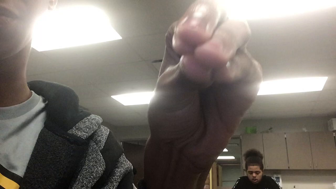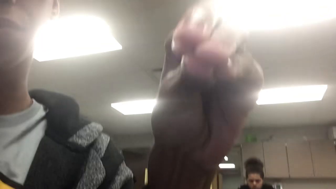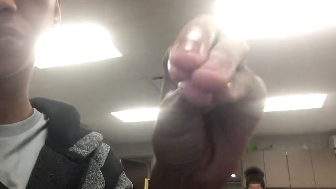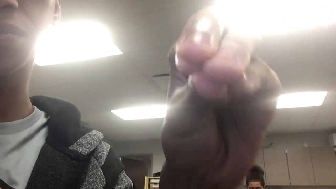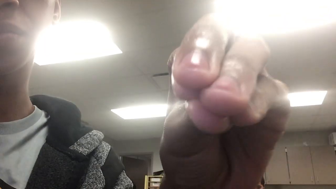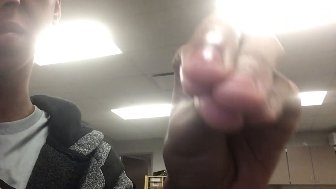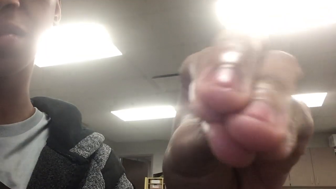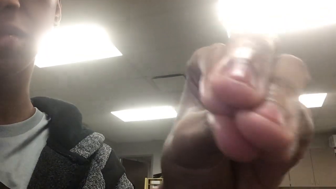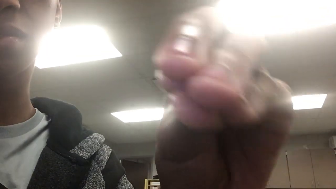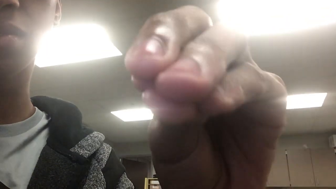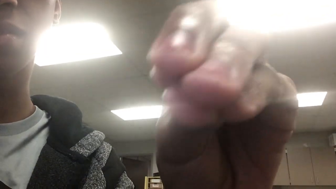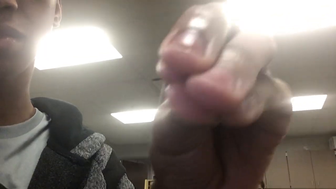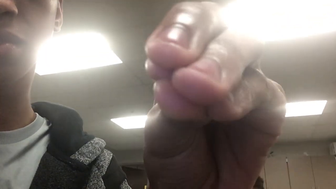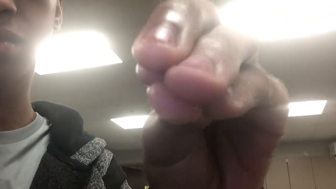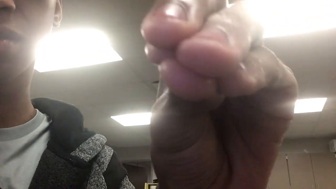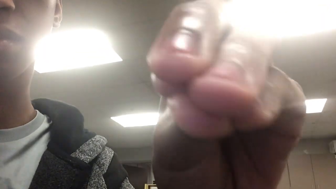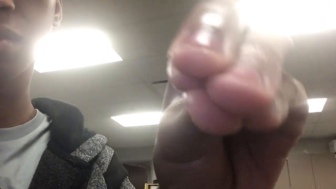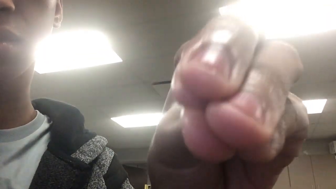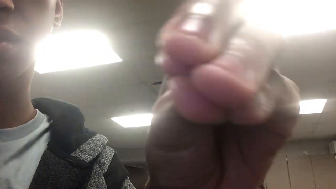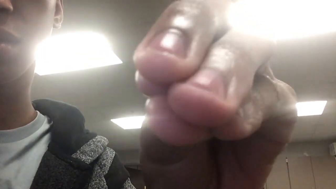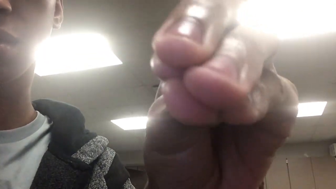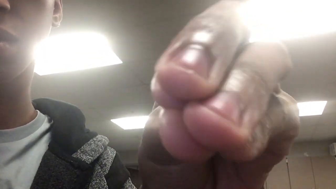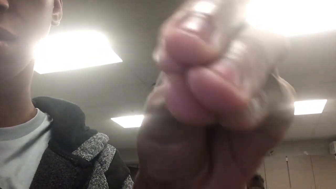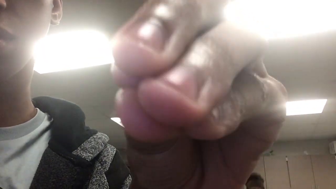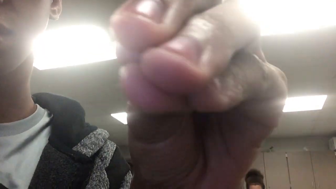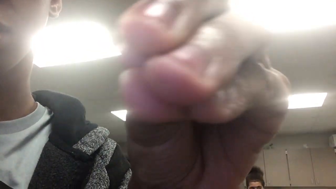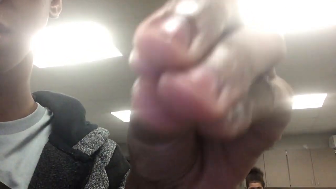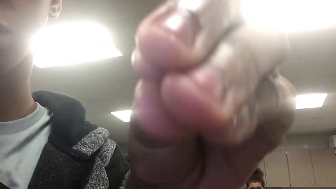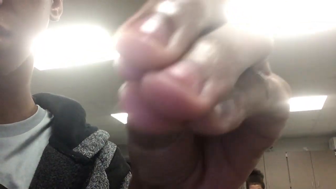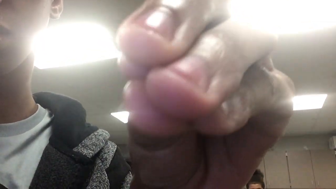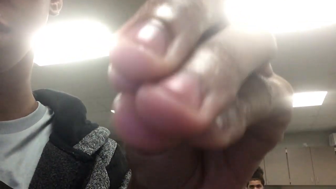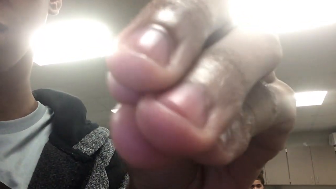October 31, Reiwa 5